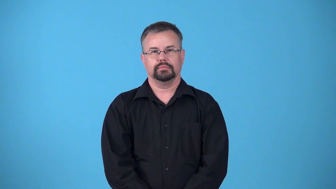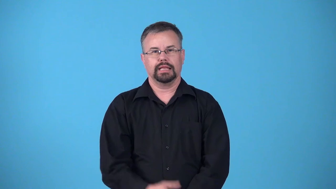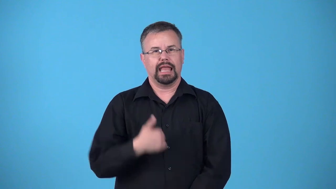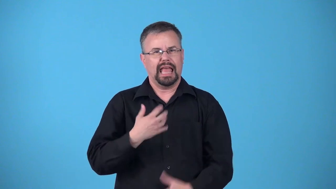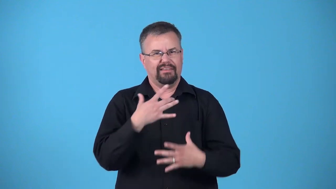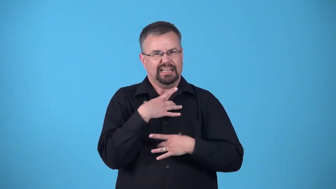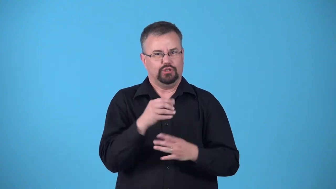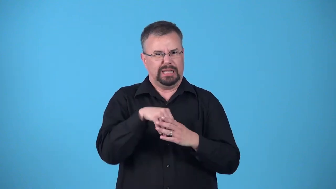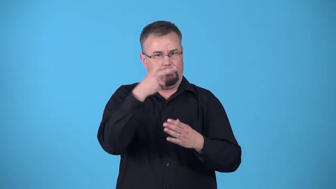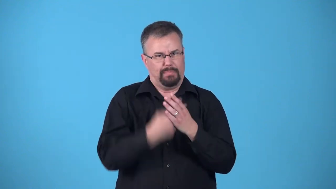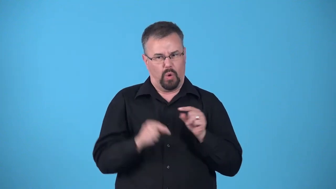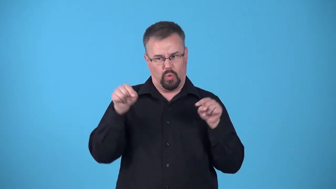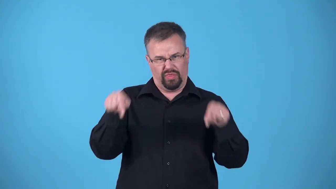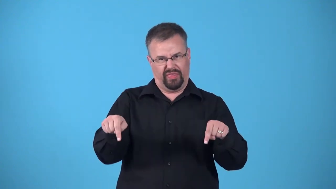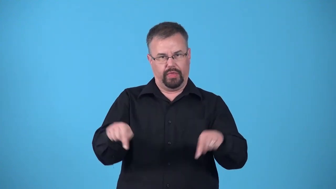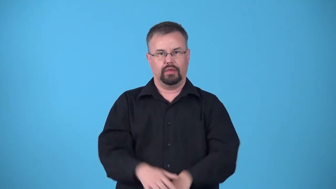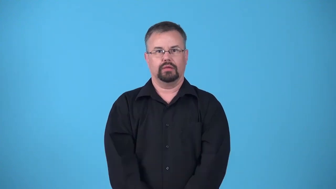have a foot in both camps